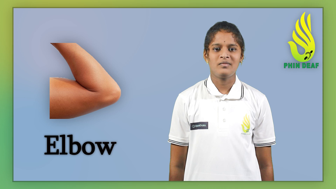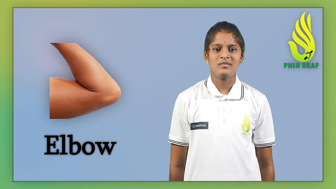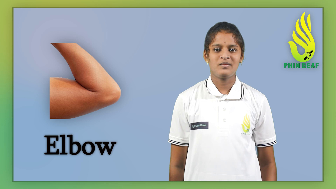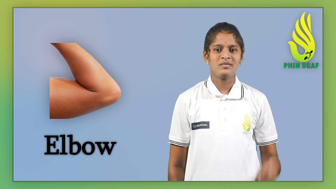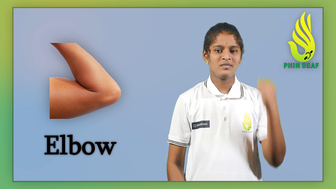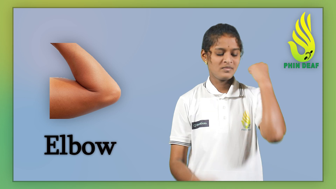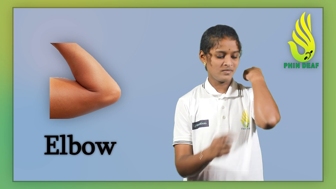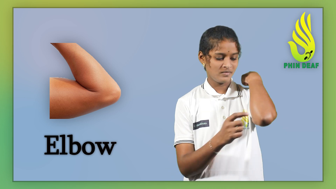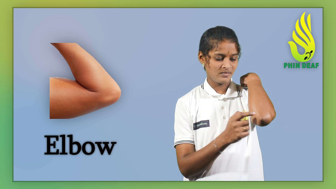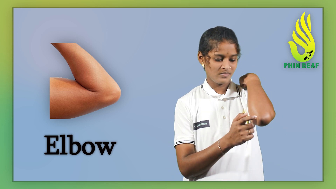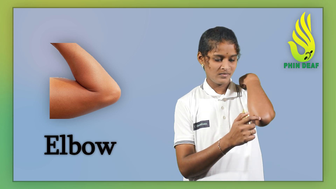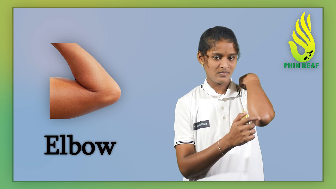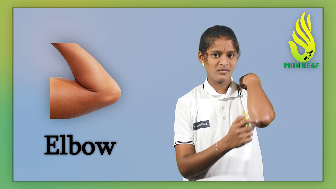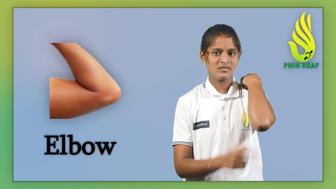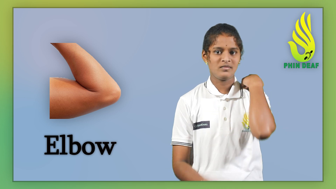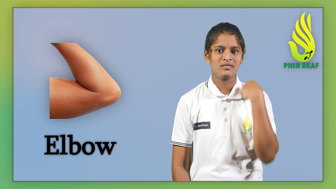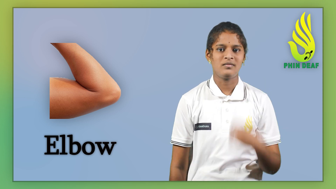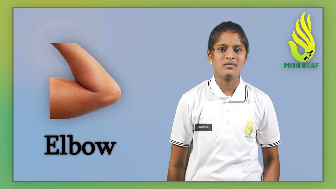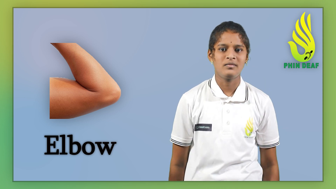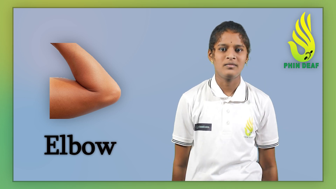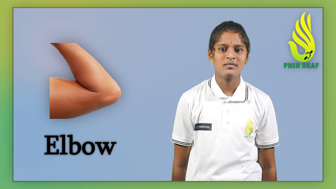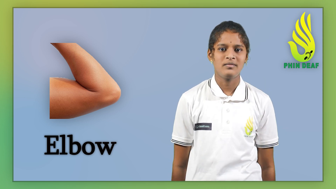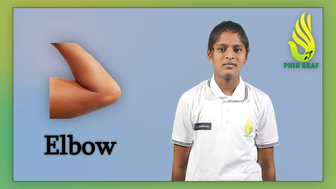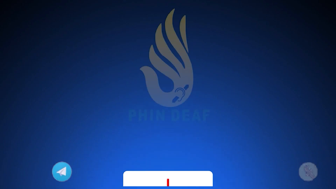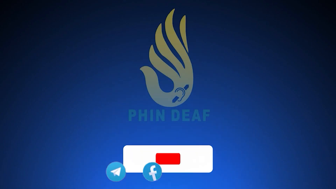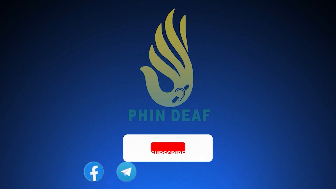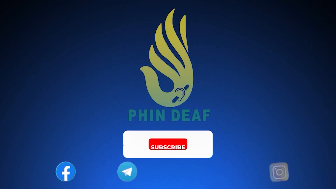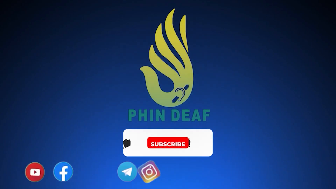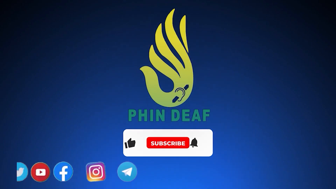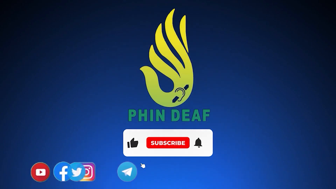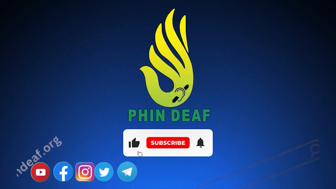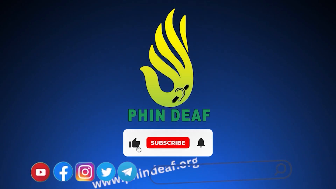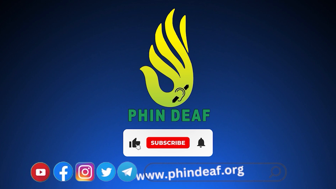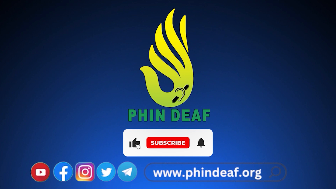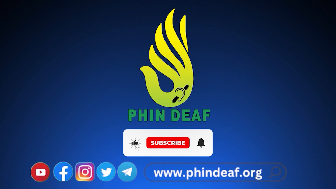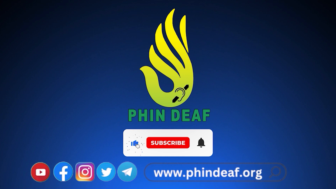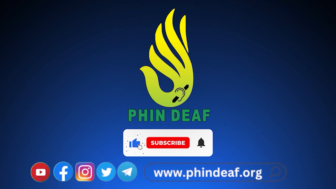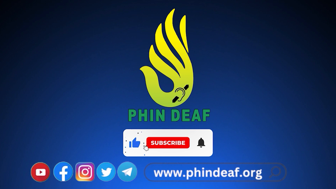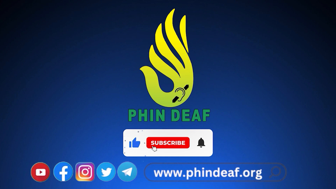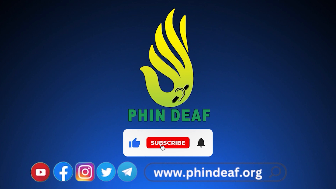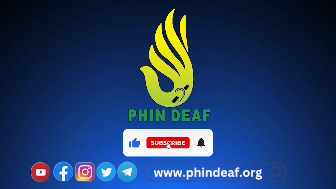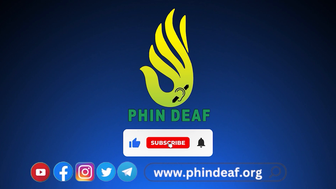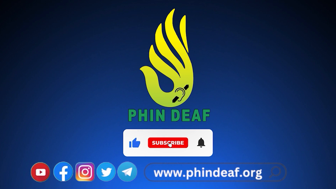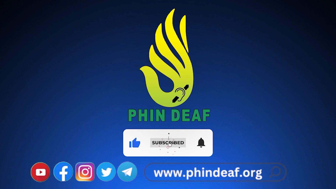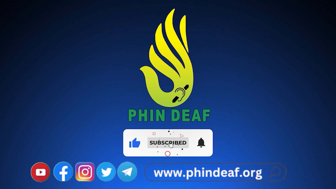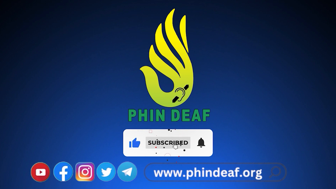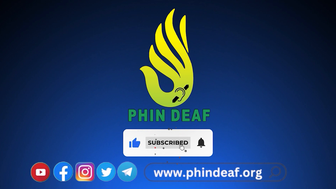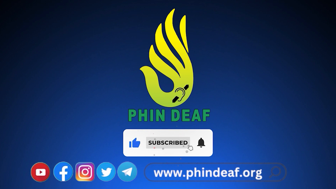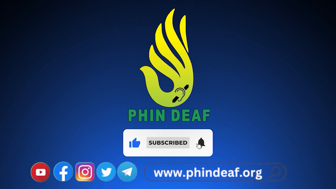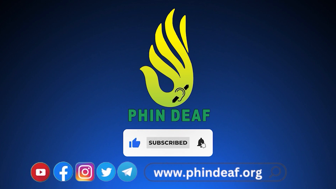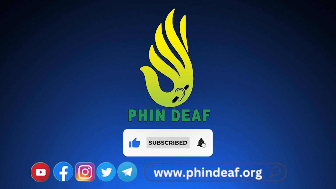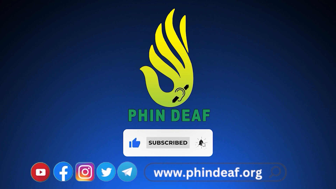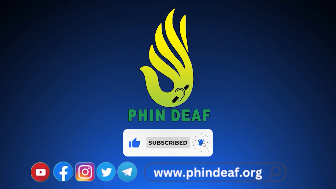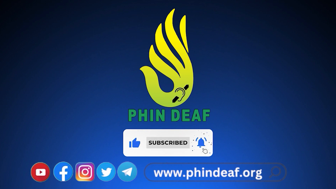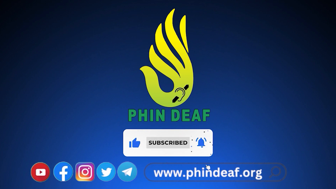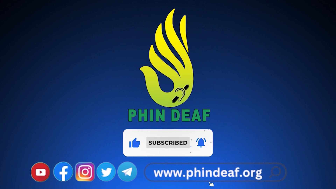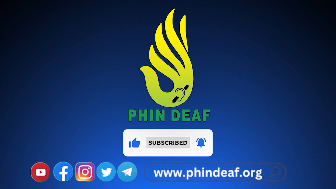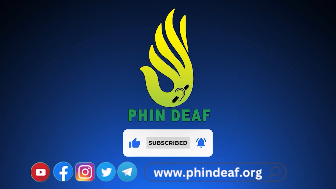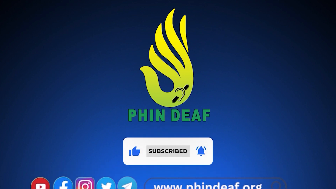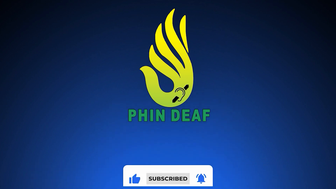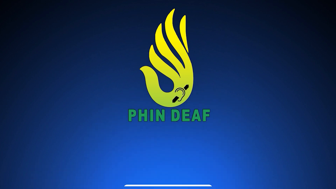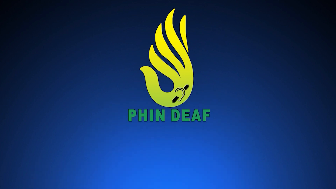Elbow